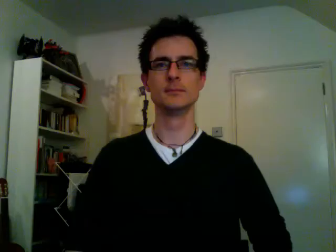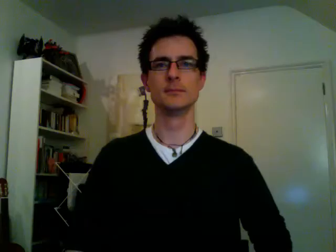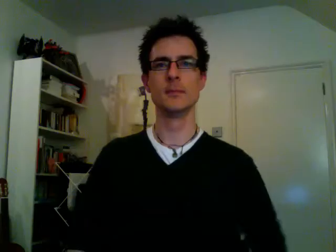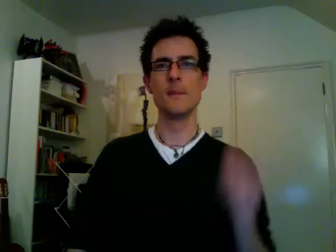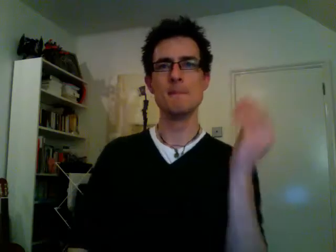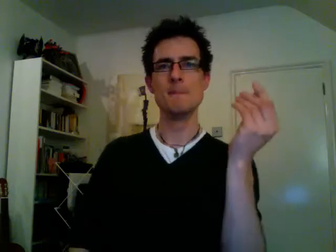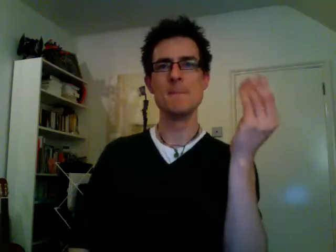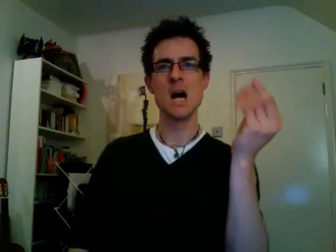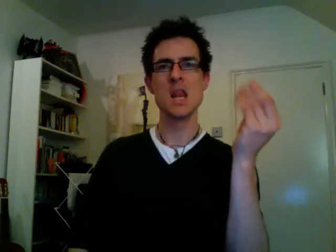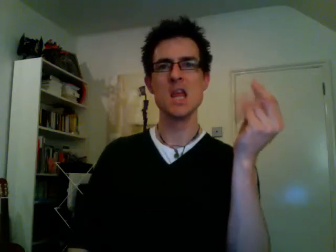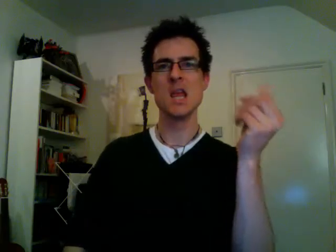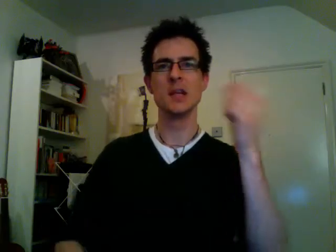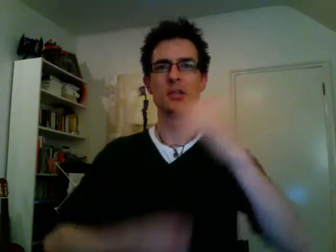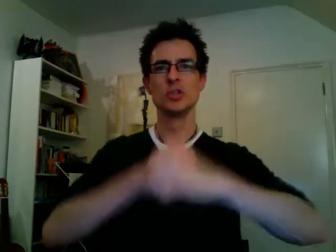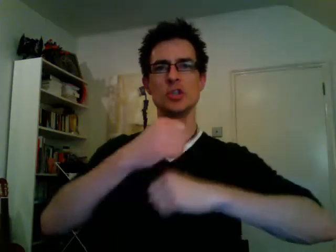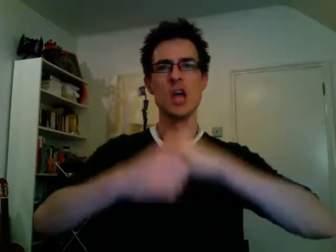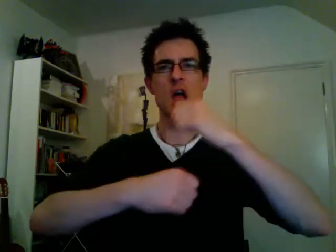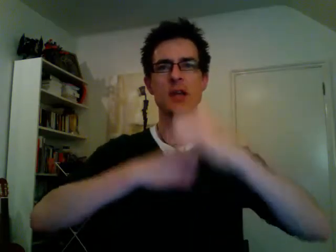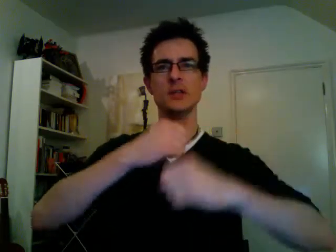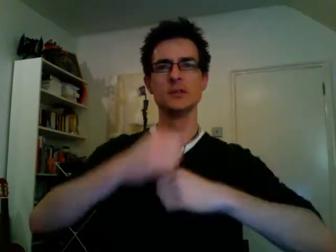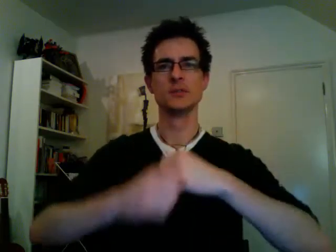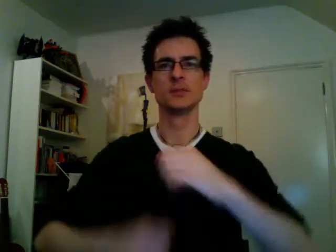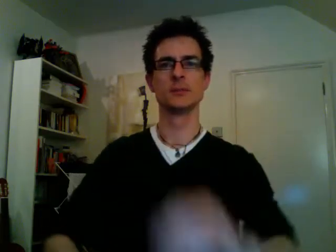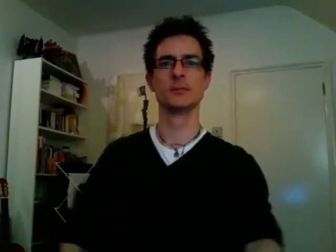money change